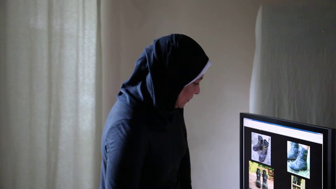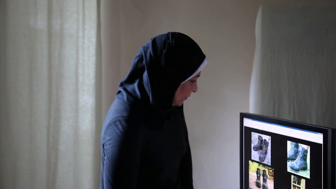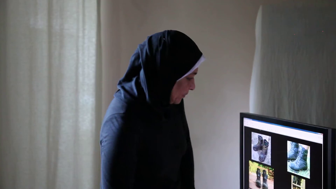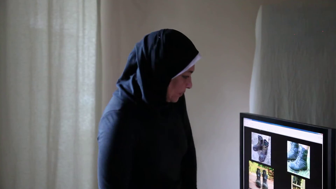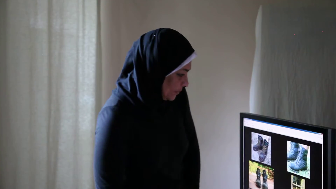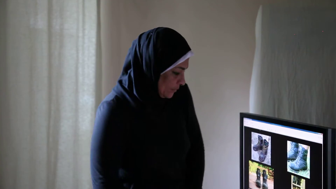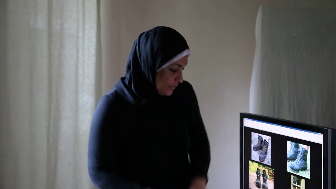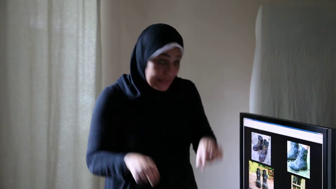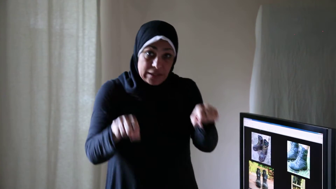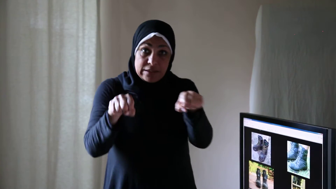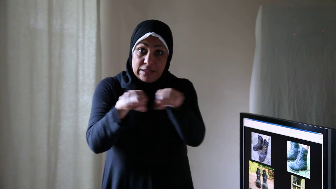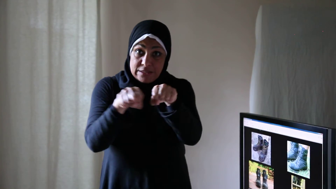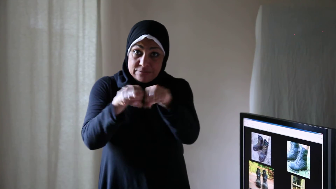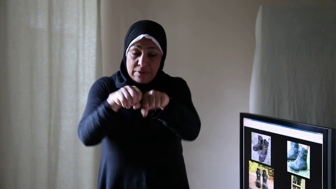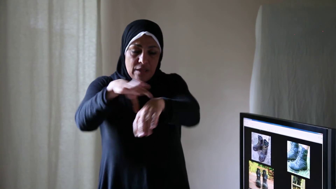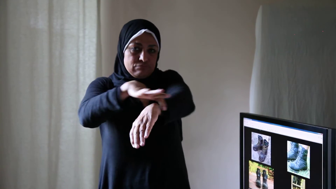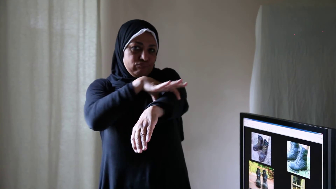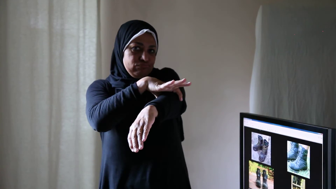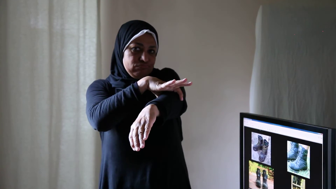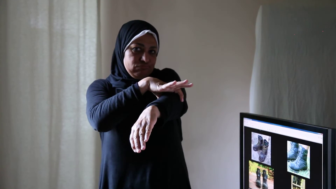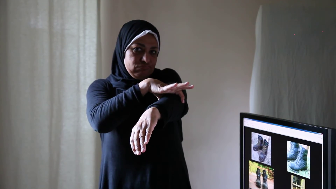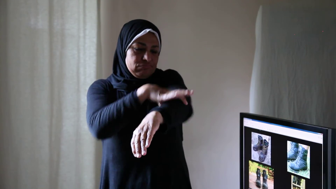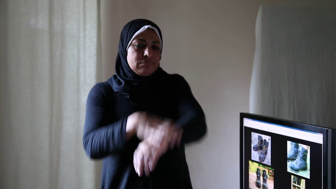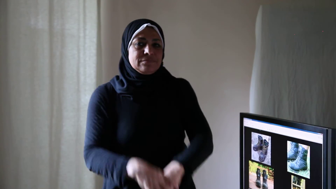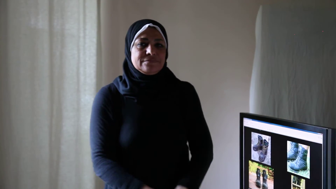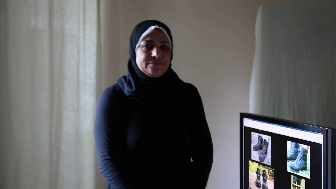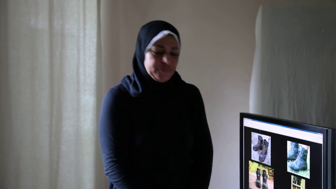hikingboot